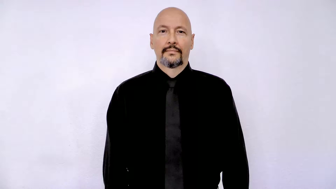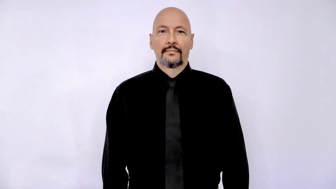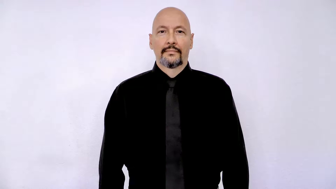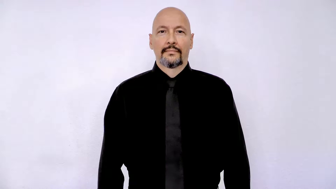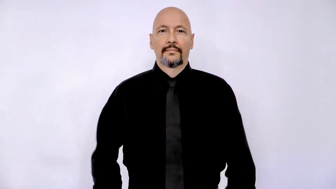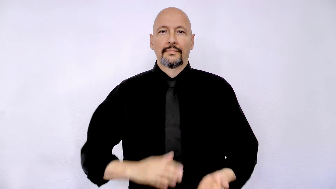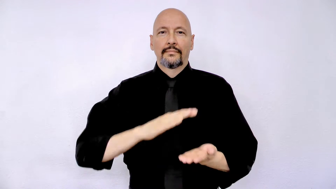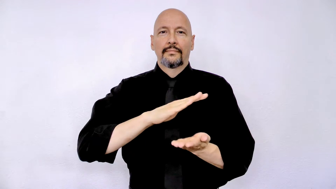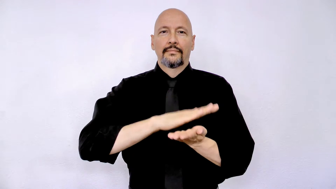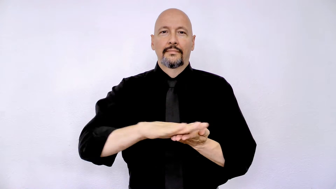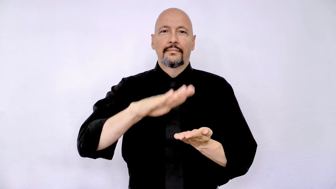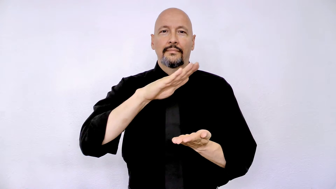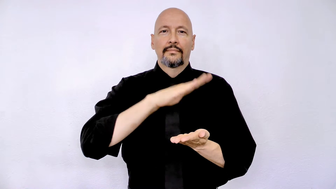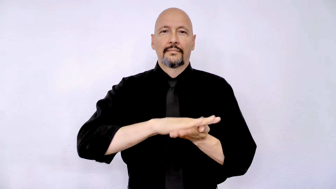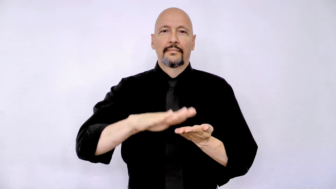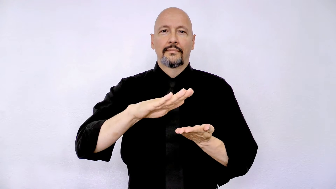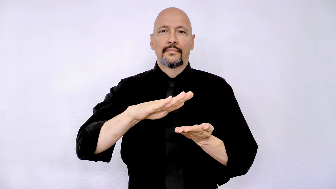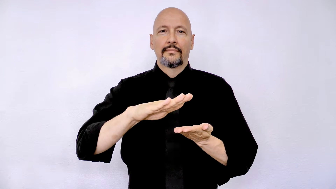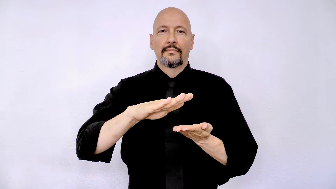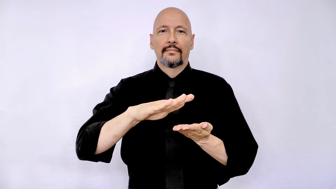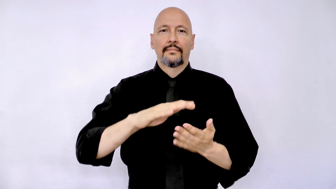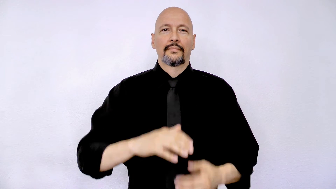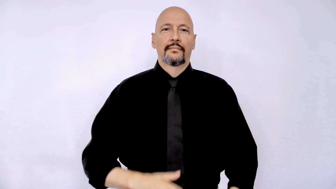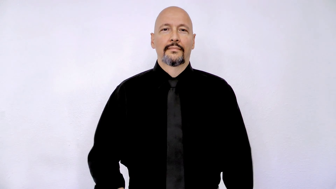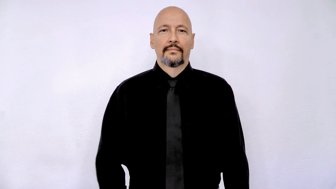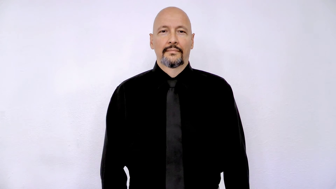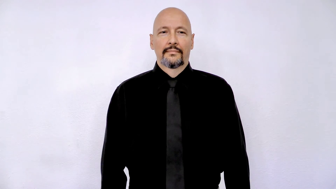clean up